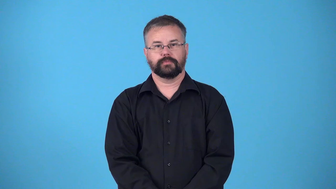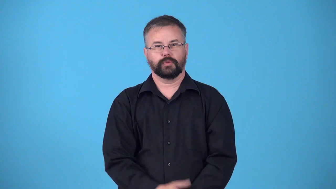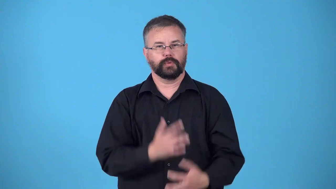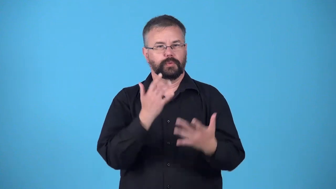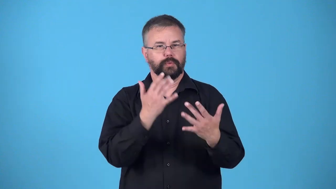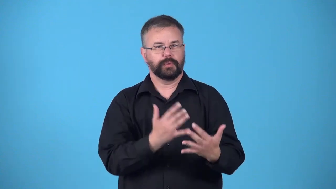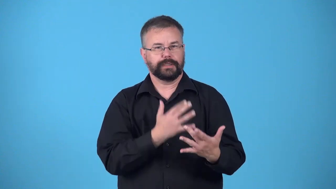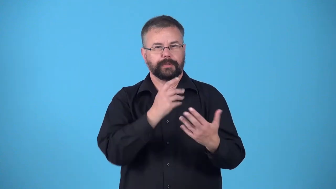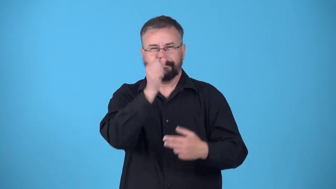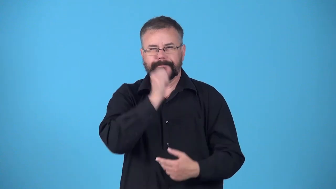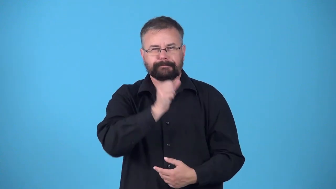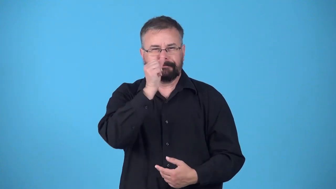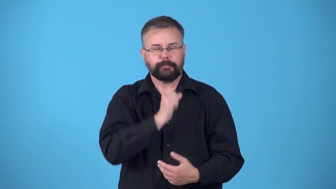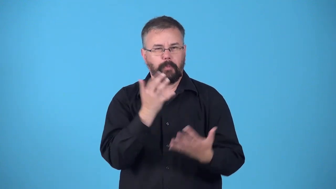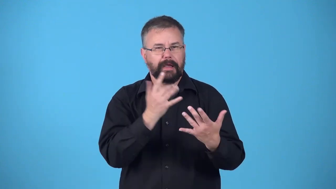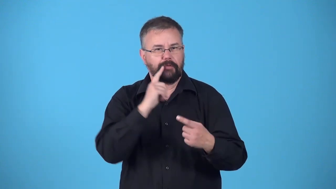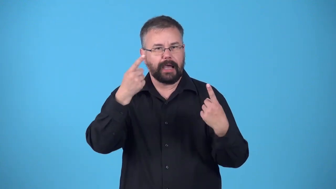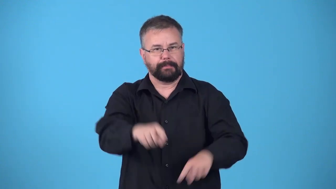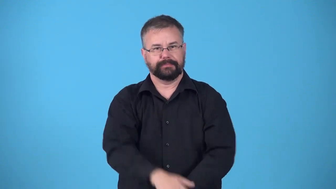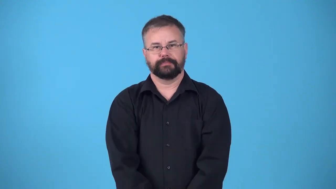count down